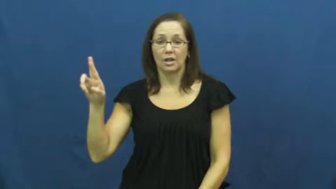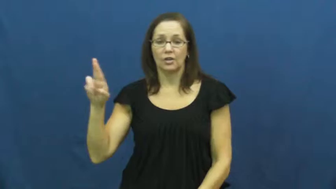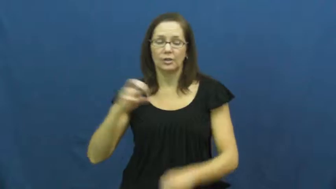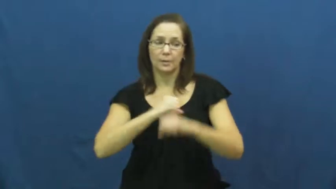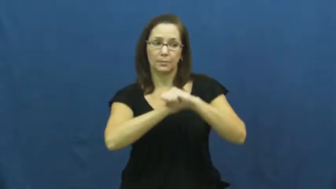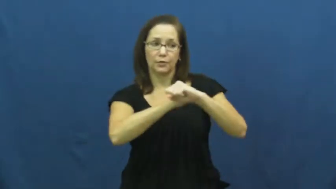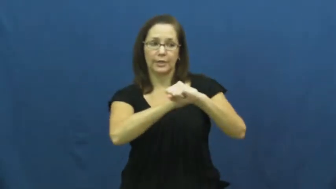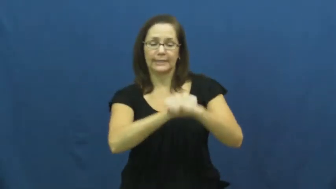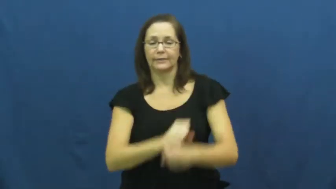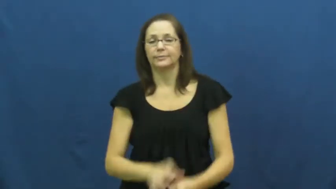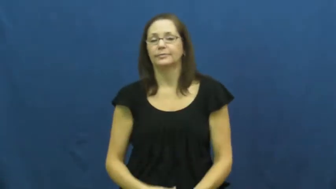shelter,shield,palladium,asylum-protect